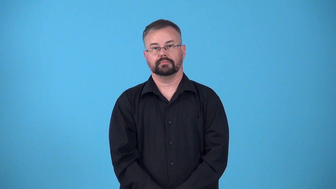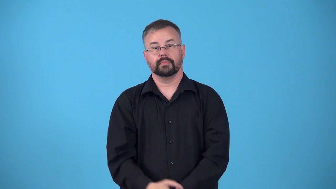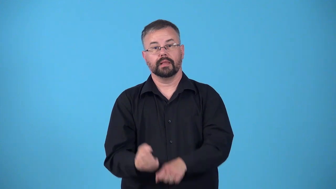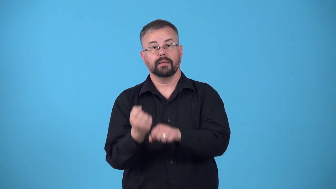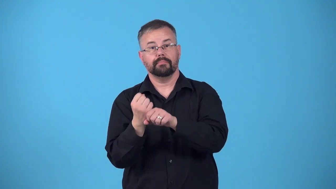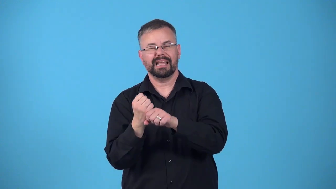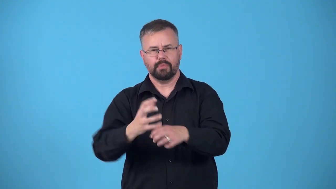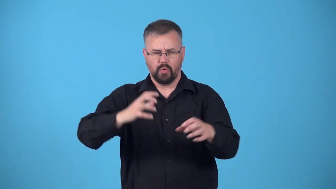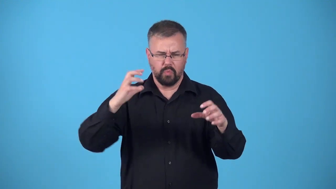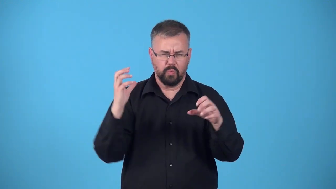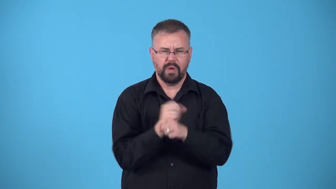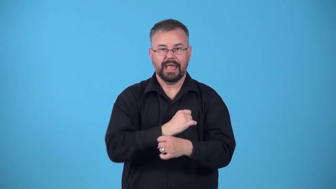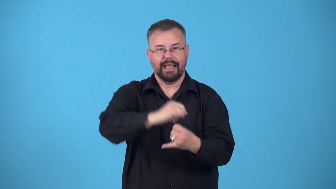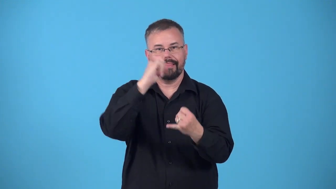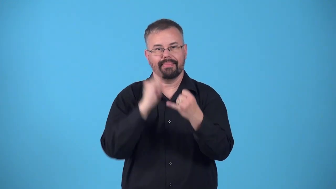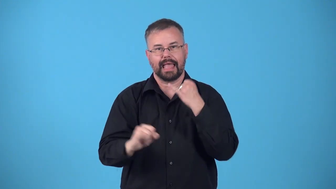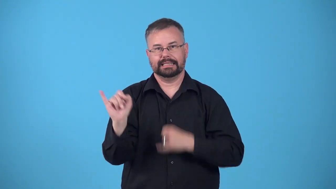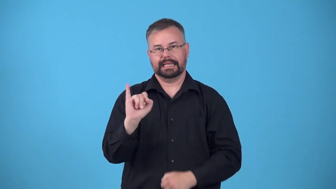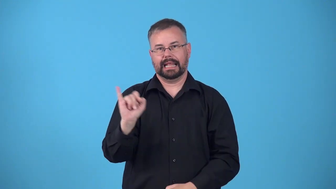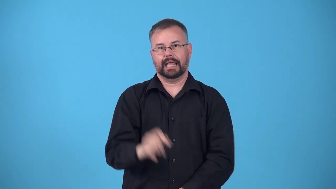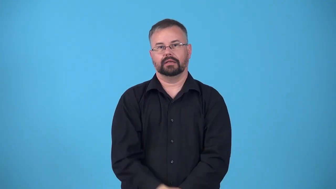walk off in last inning